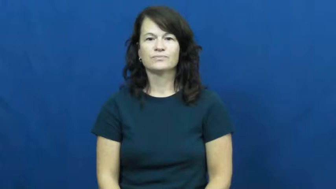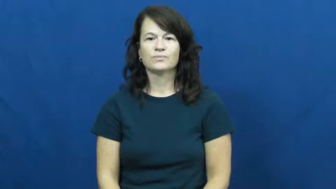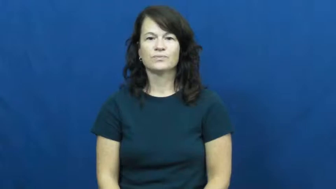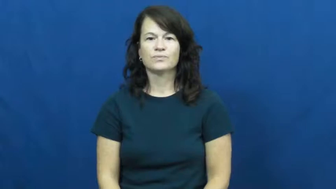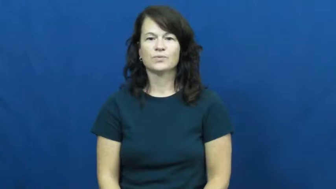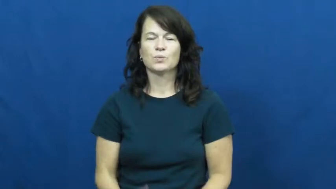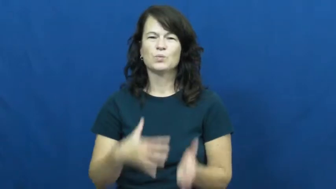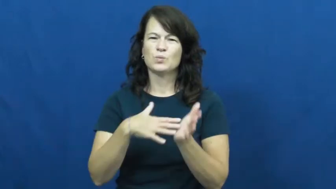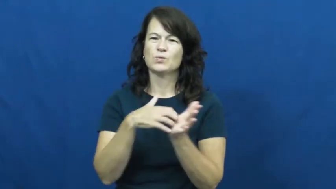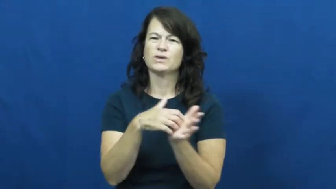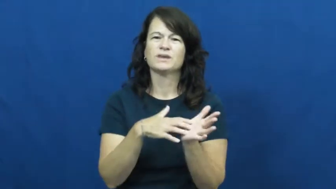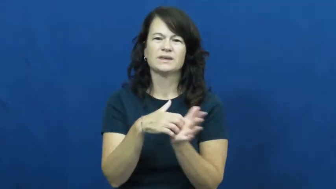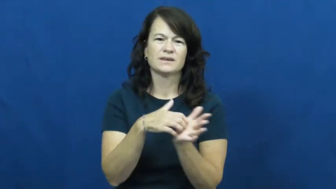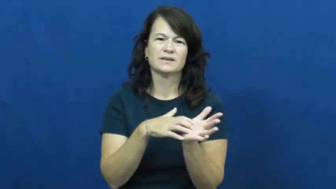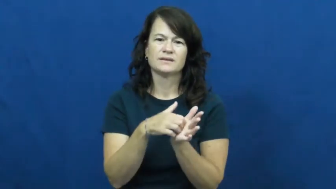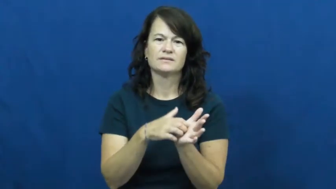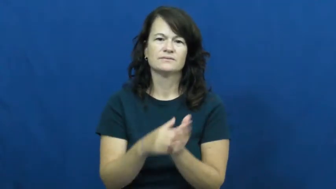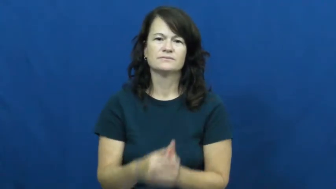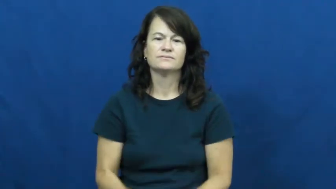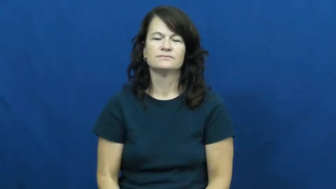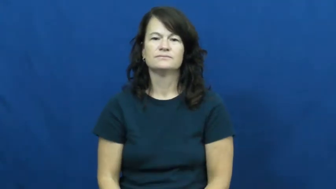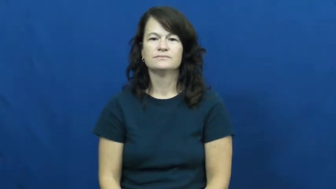weak,puny,asthenic,fragile